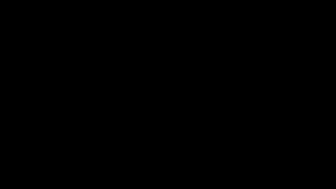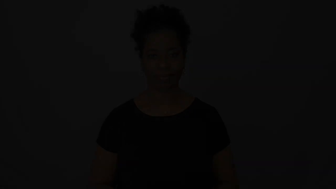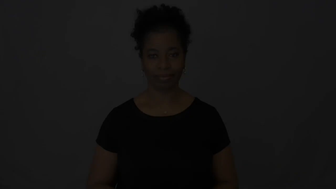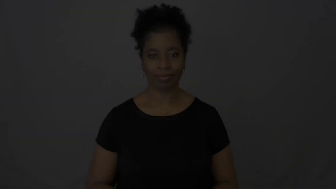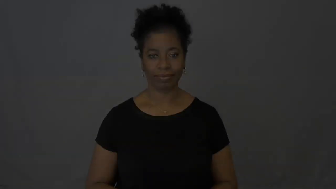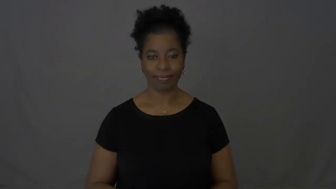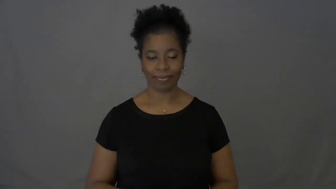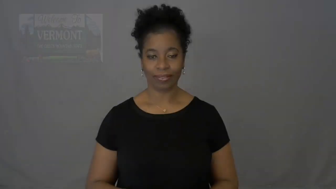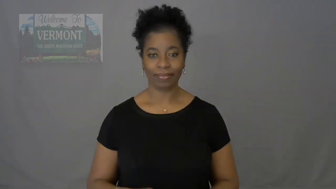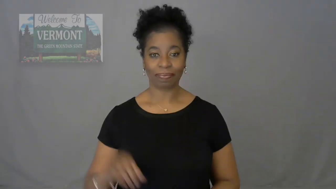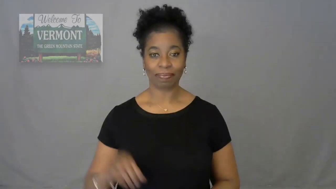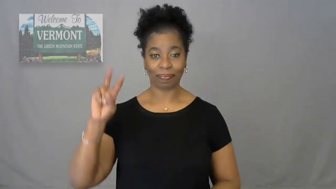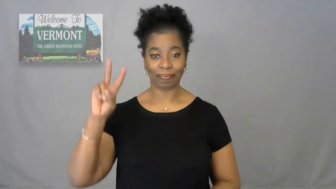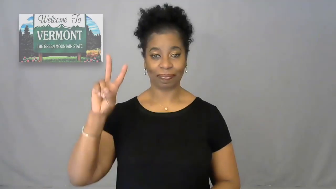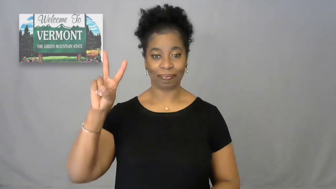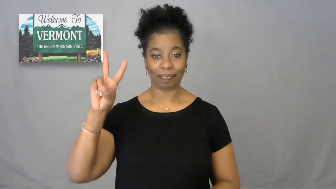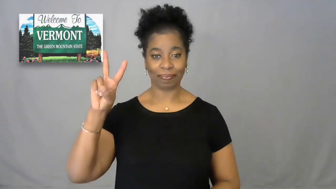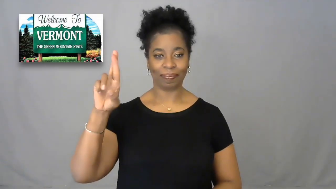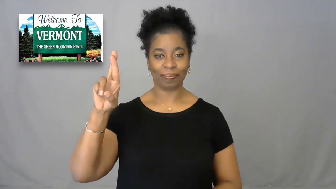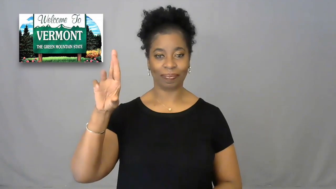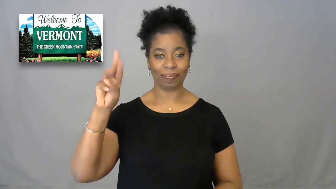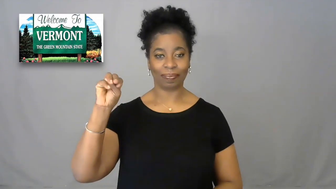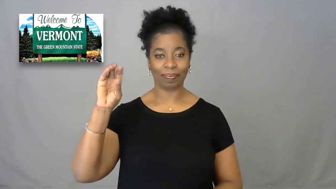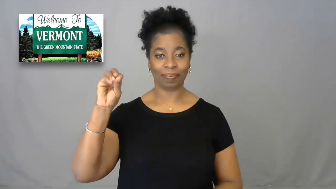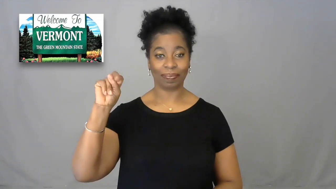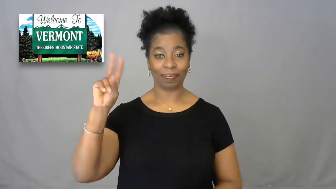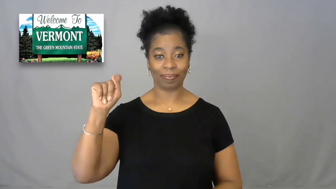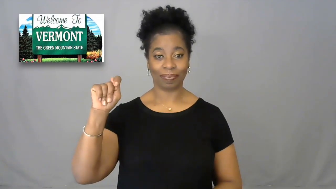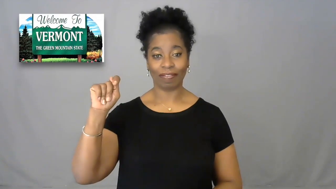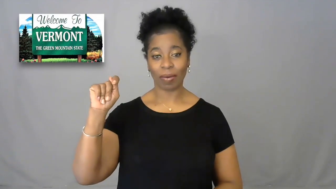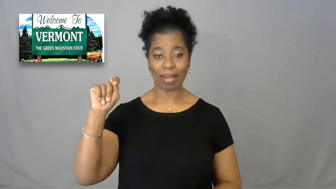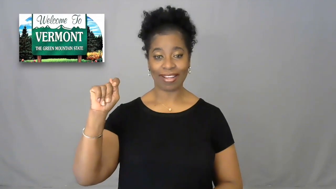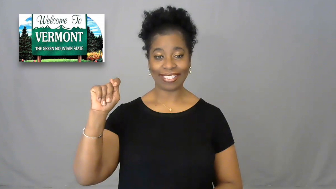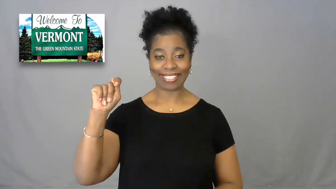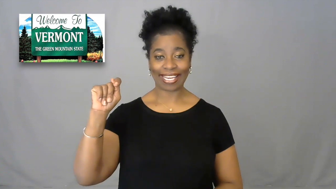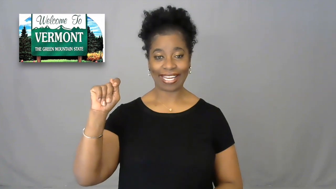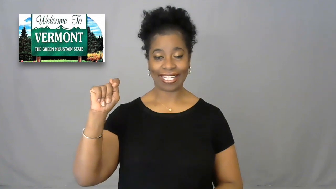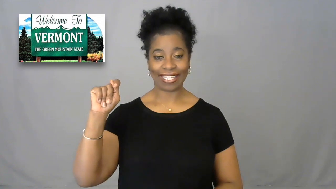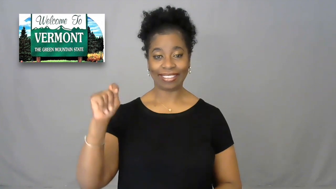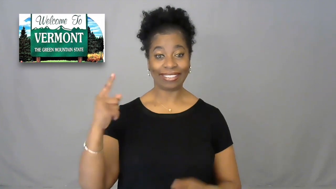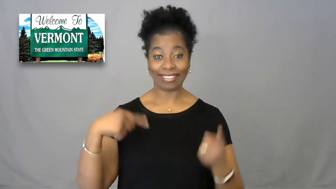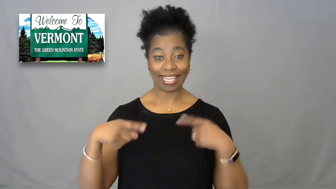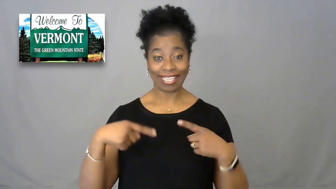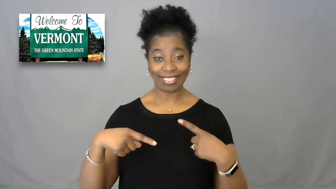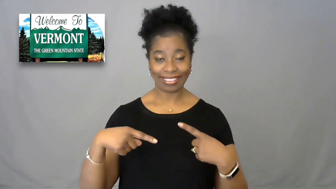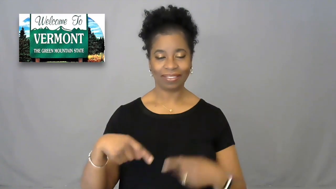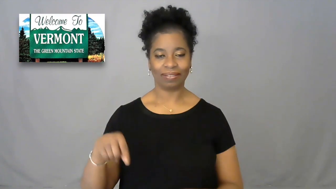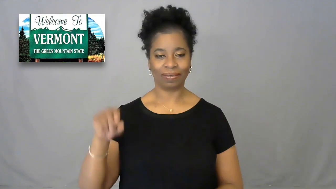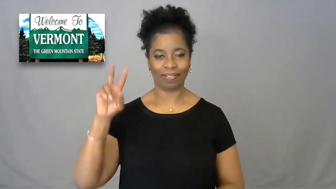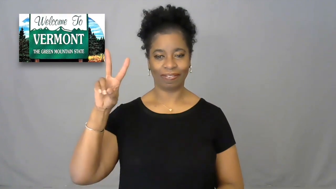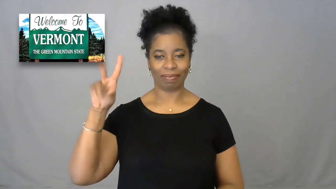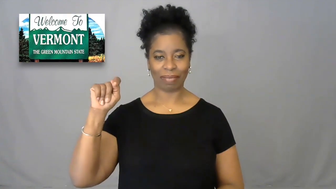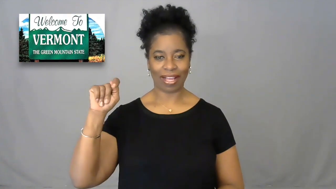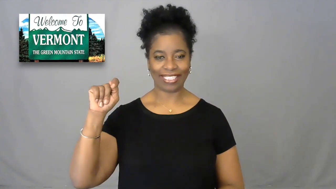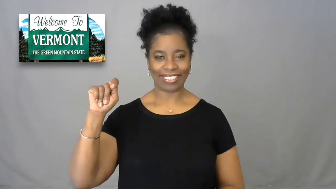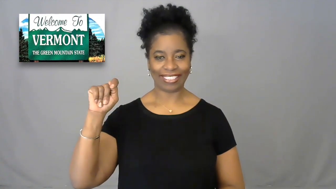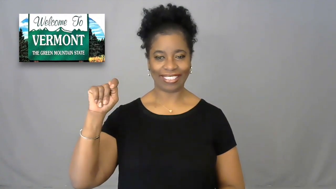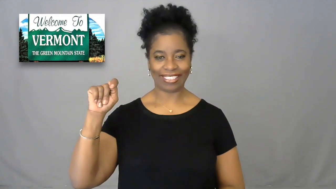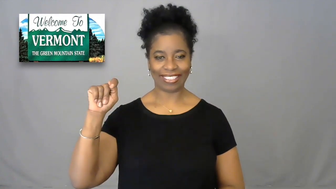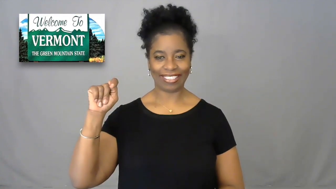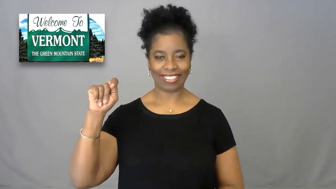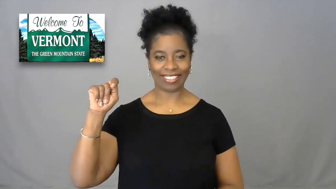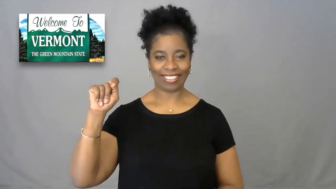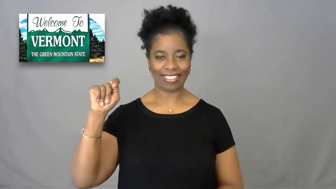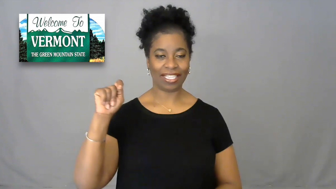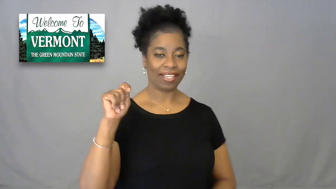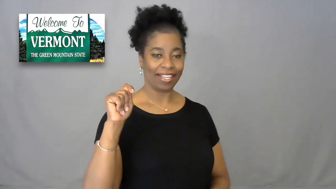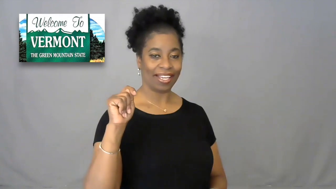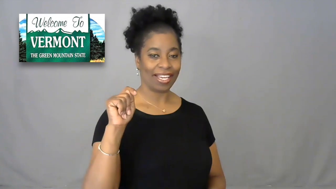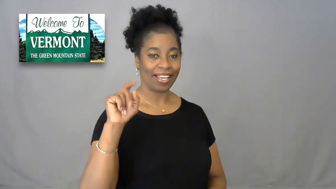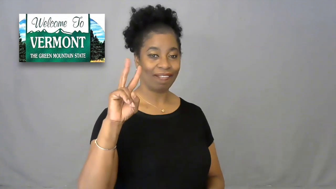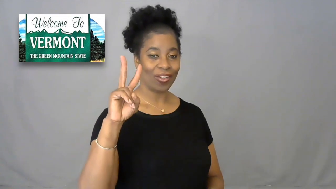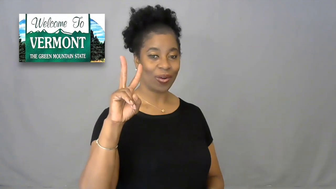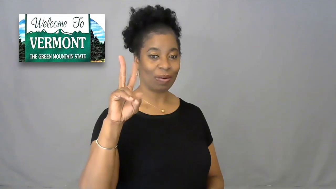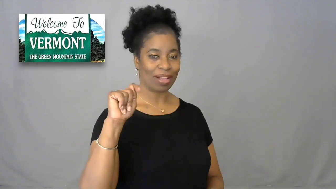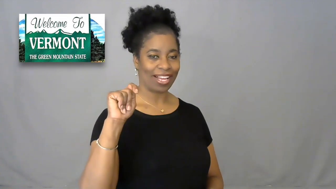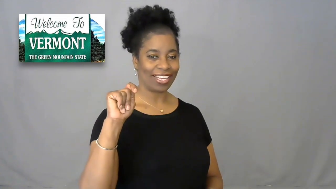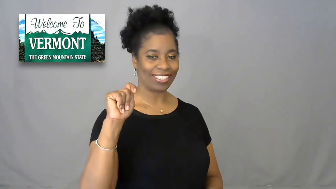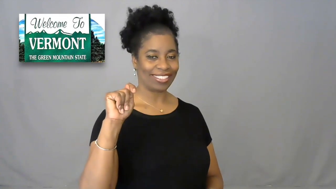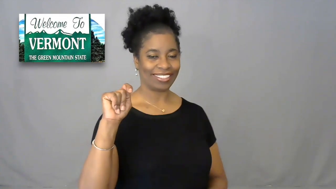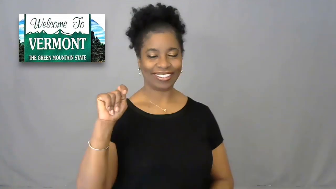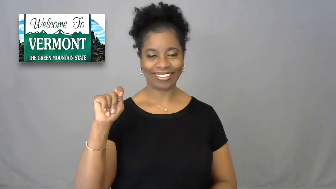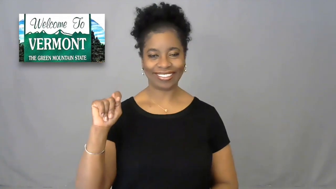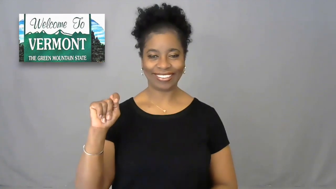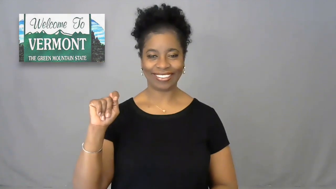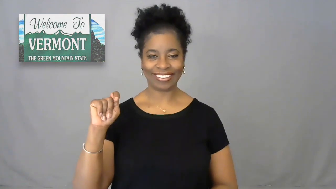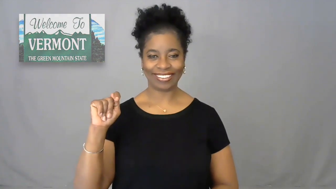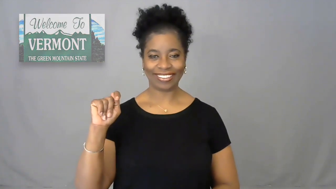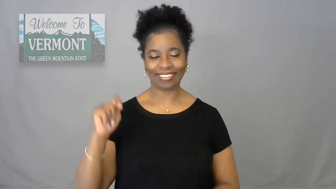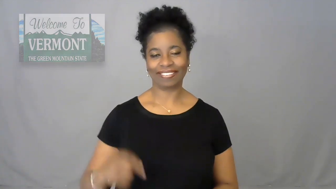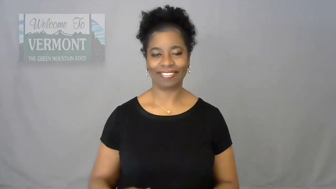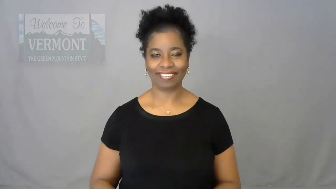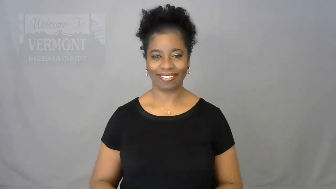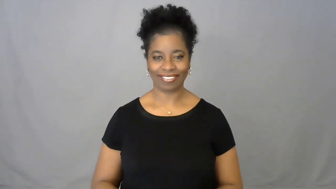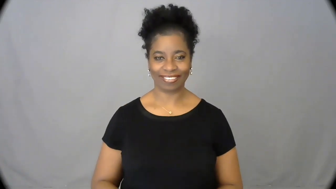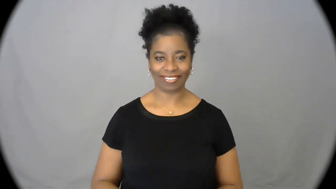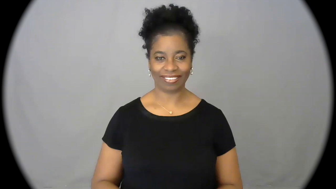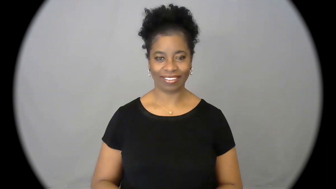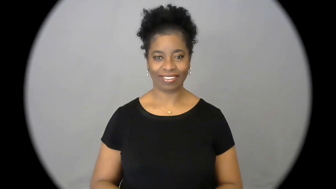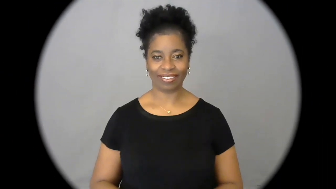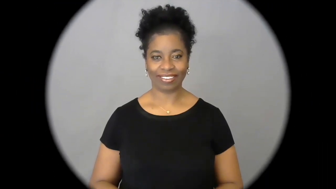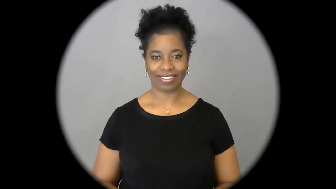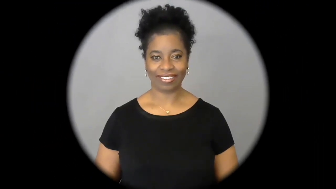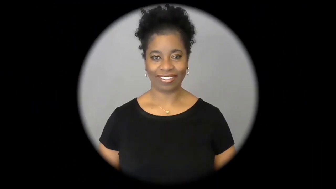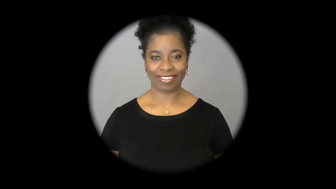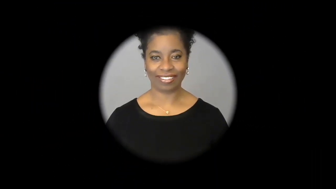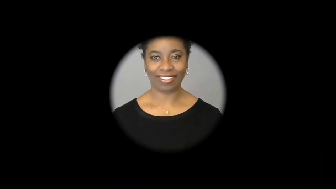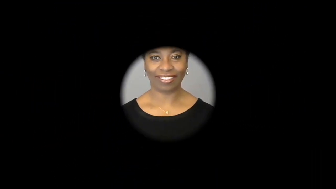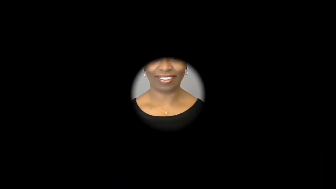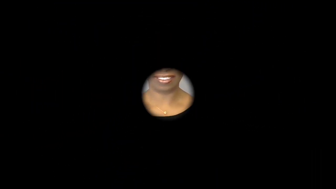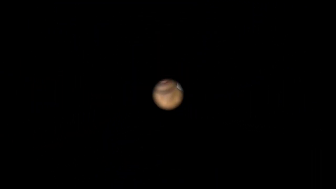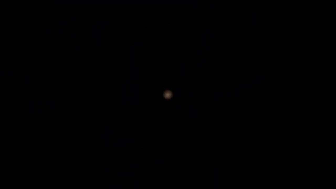Vermont